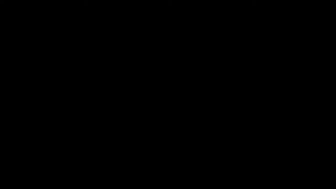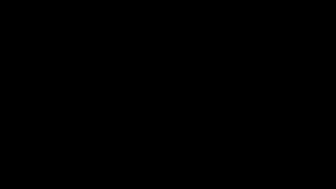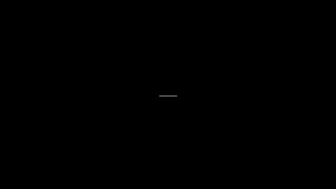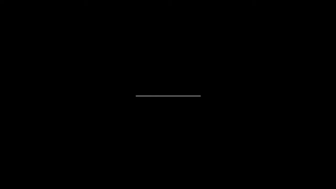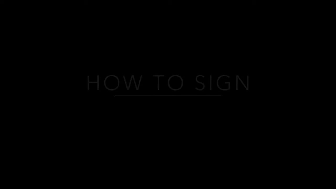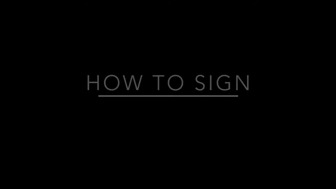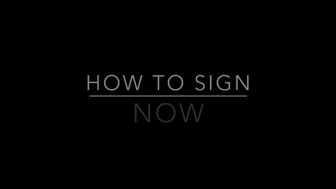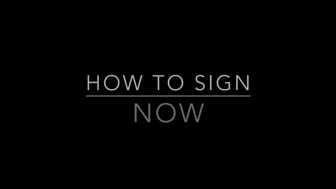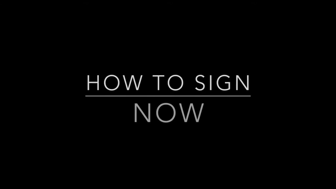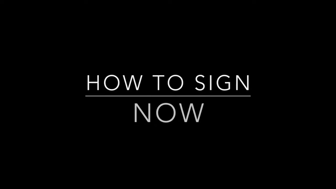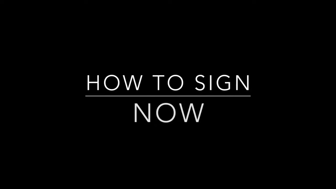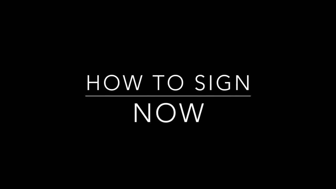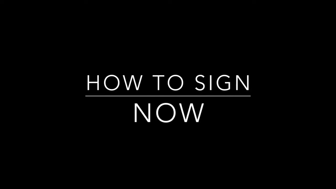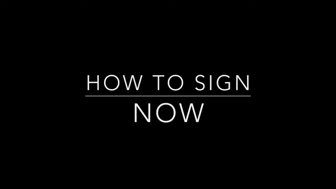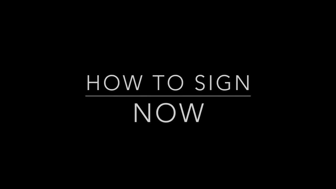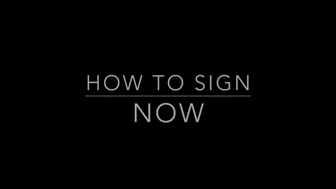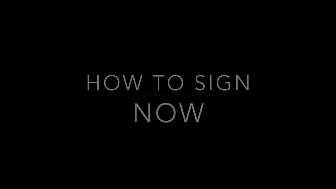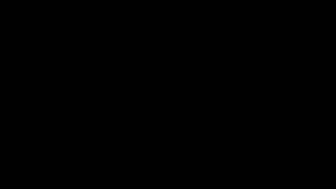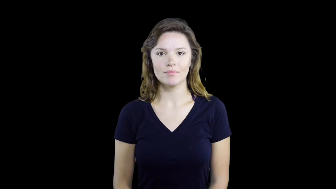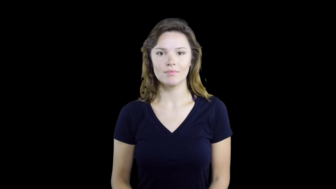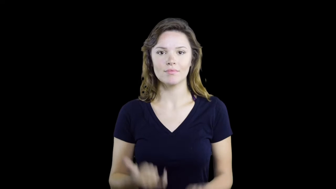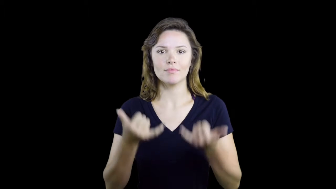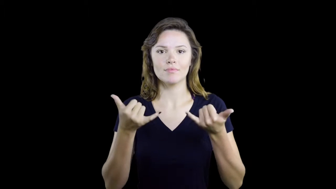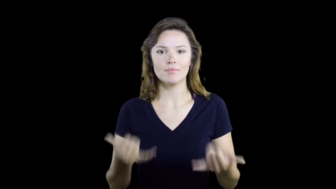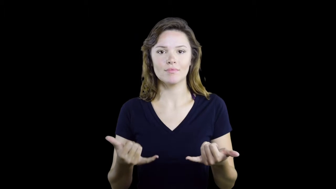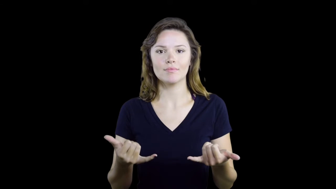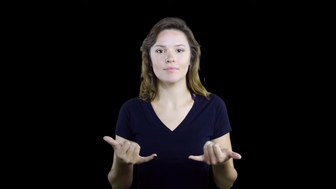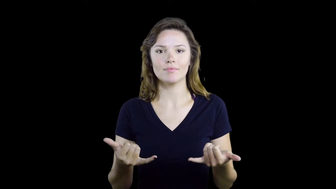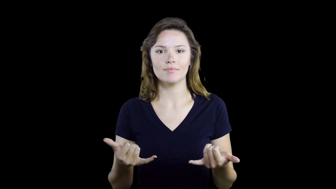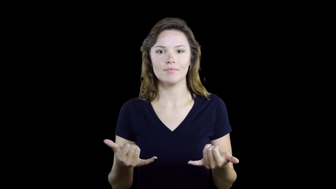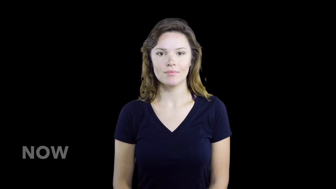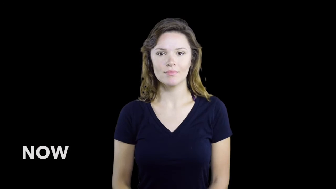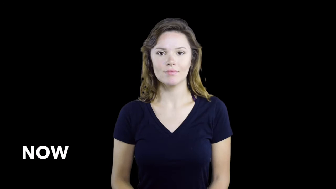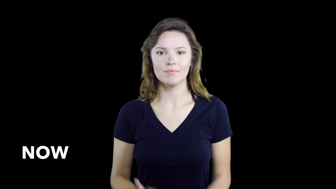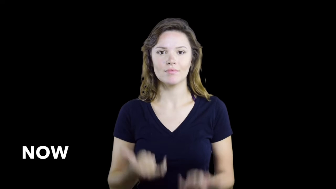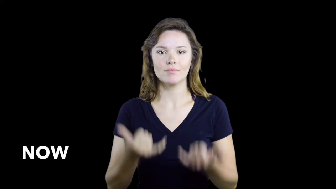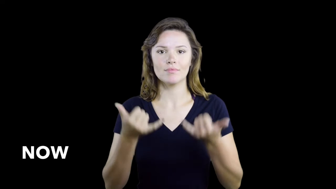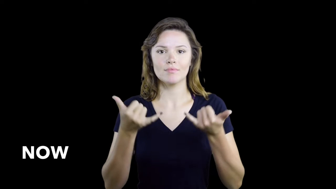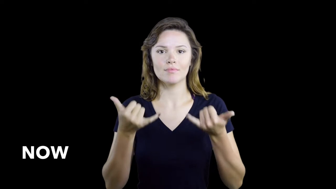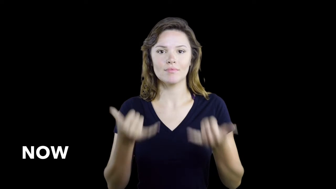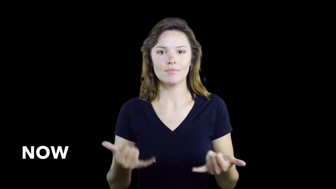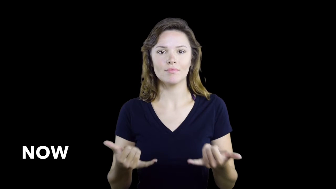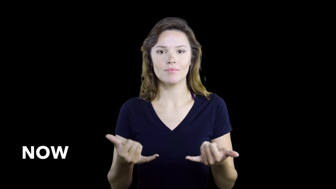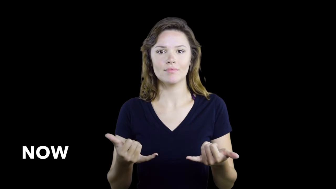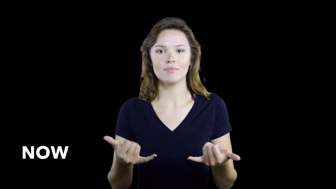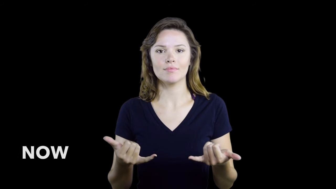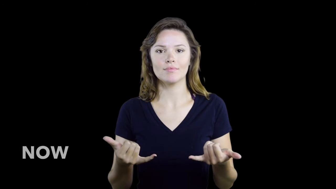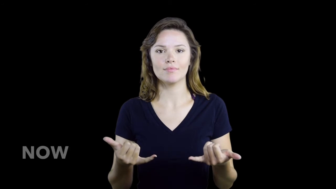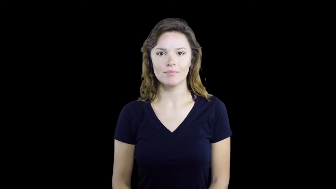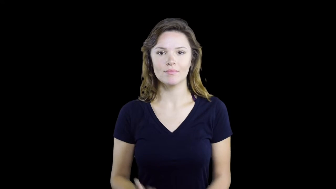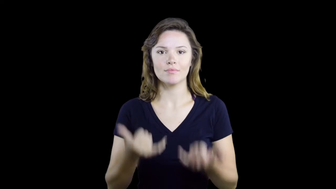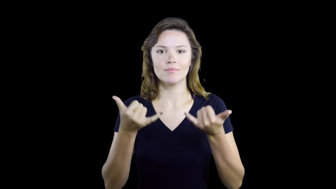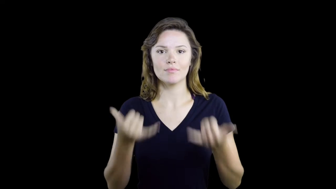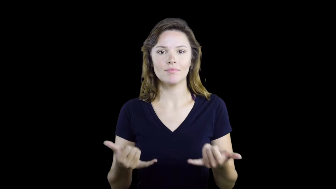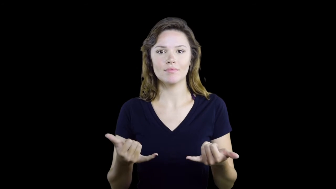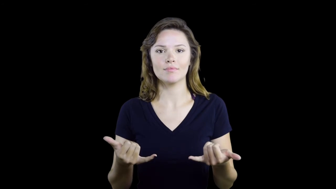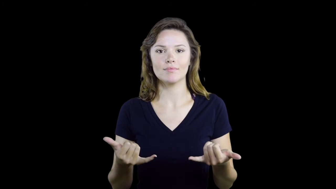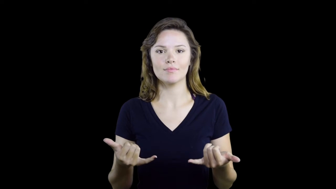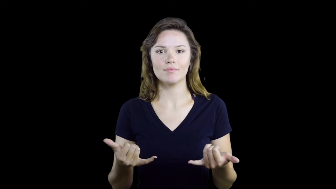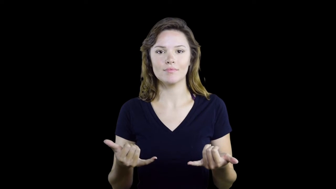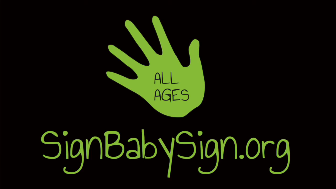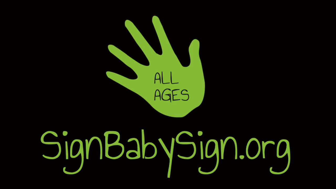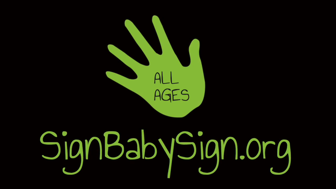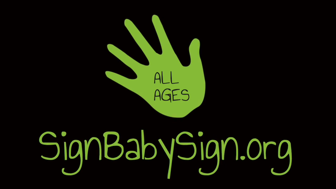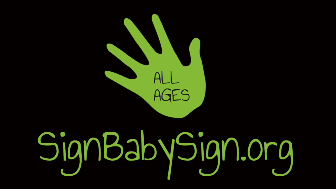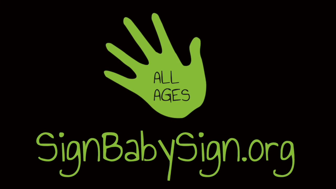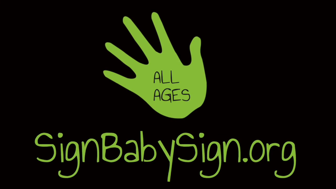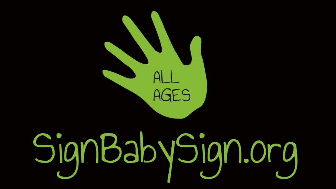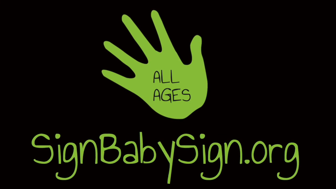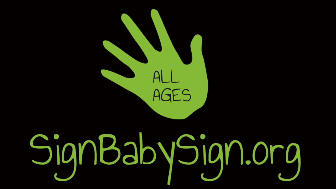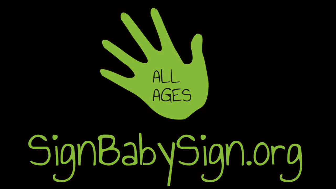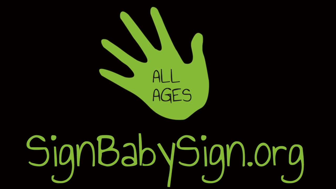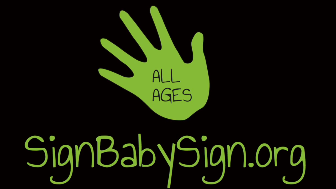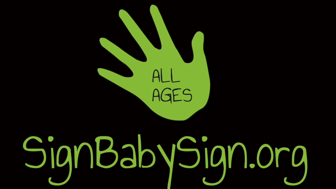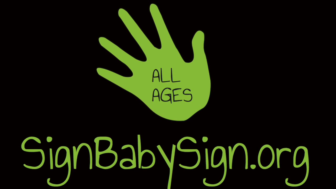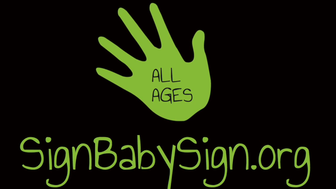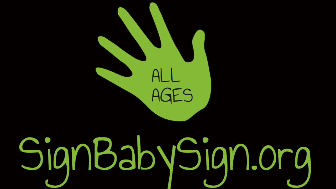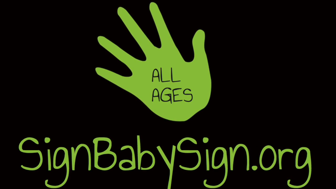Now